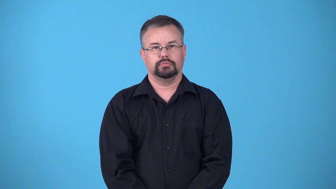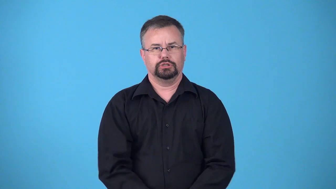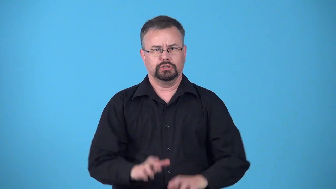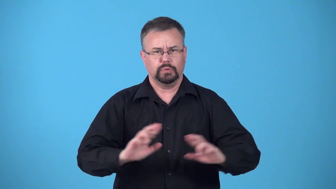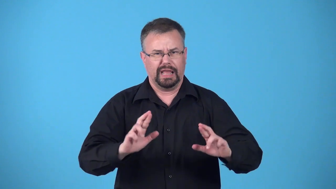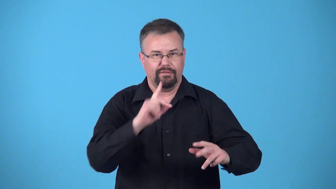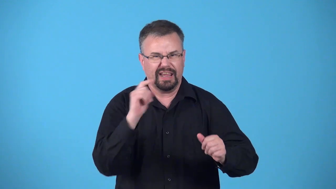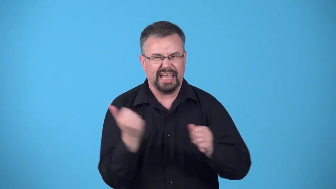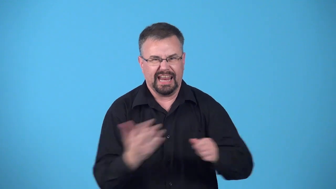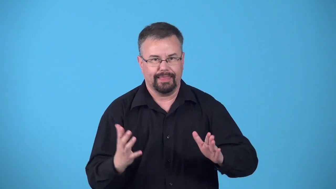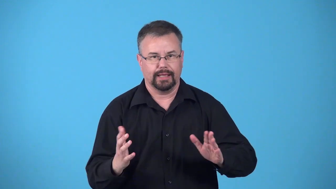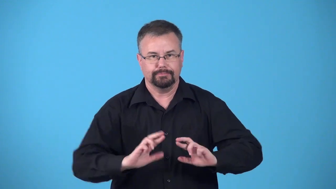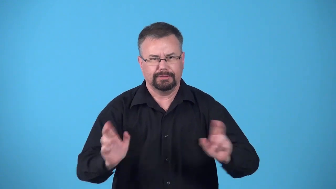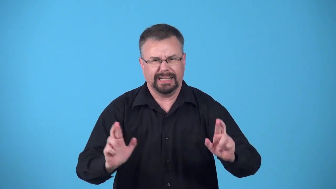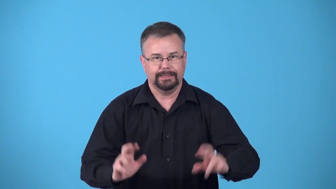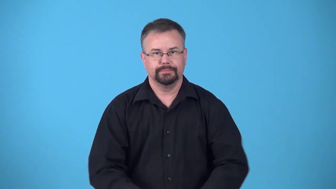lock and load